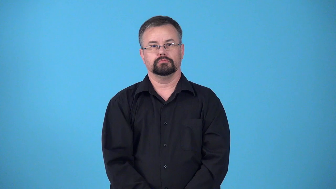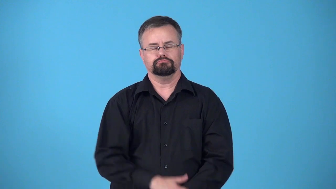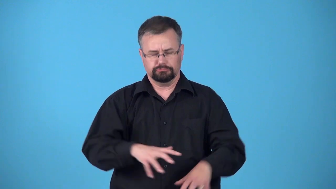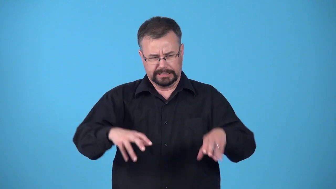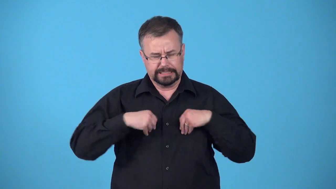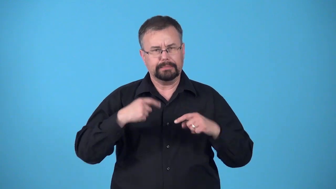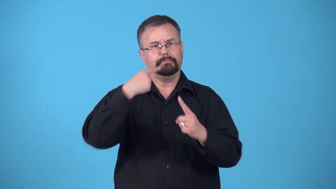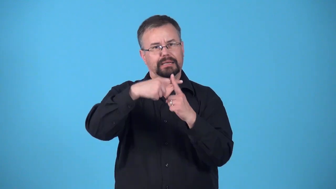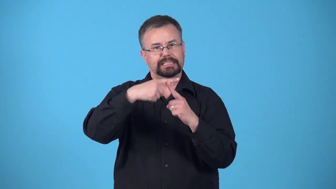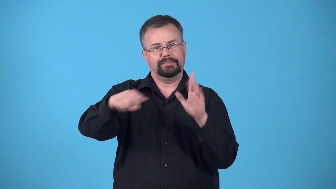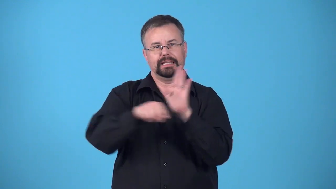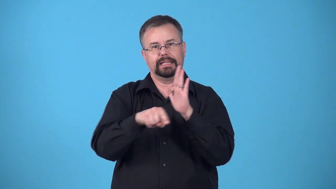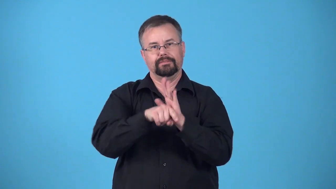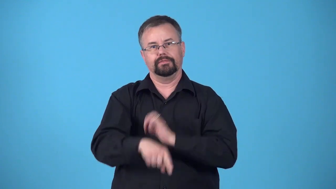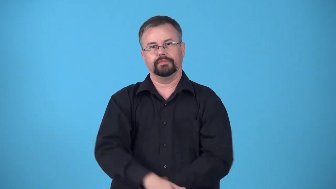take the good with the bad